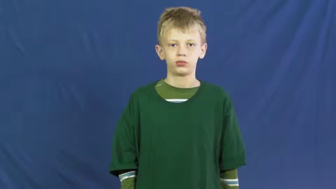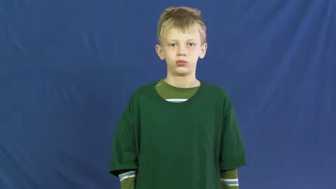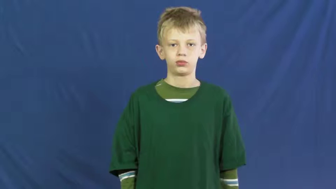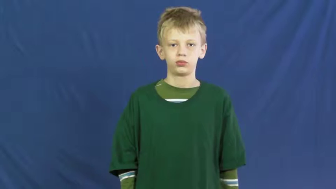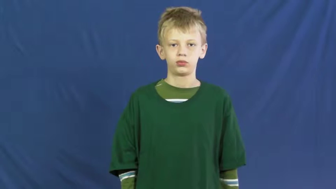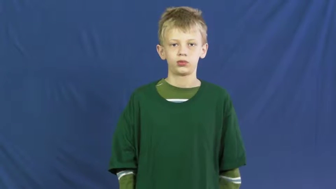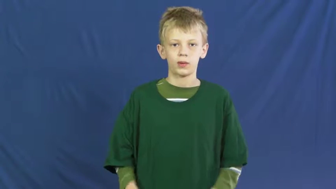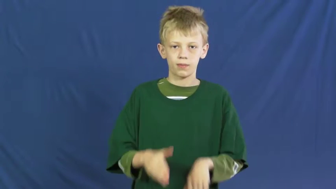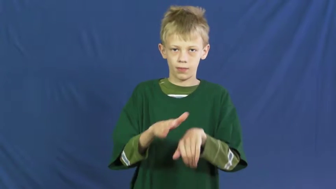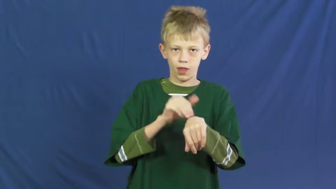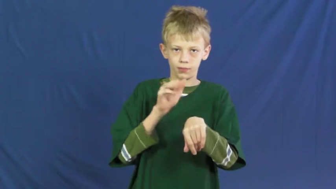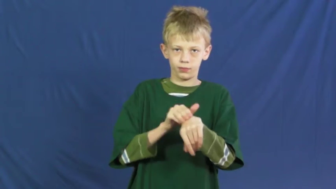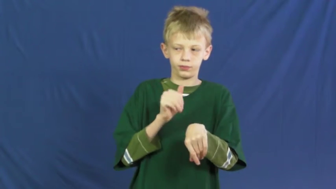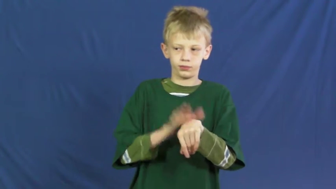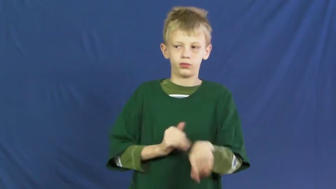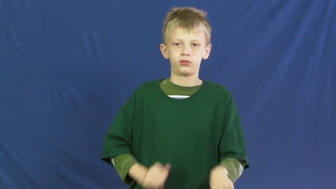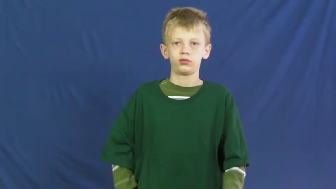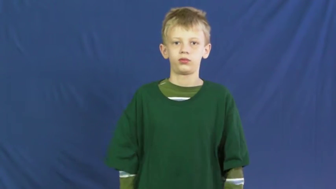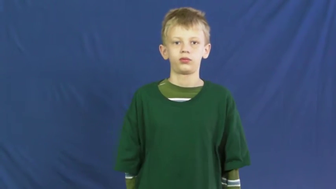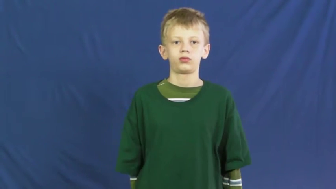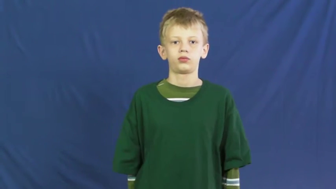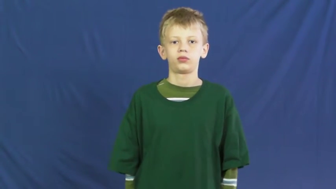pet,dandle,stroke